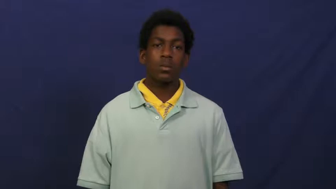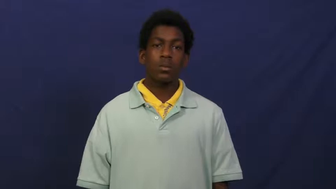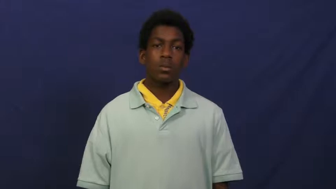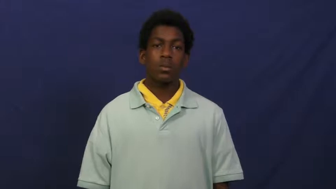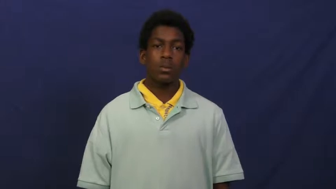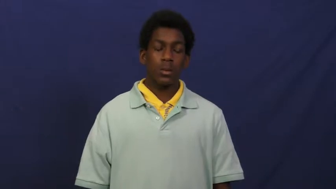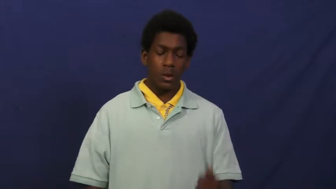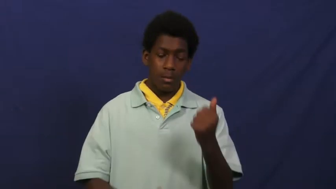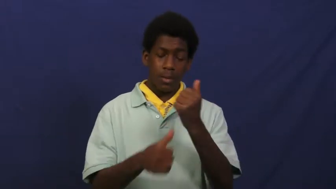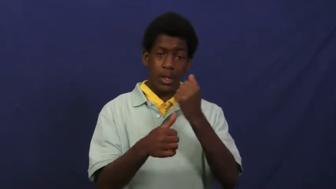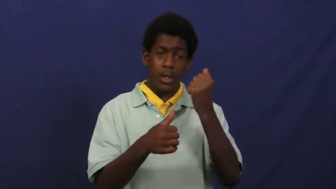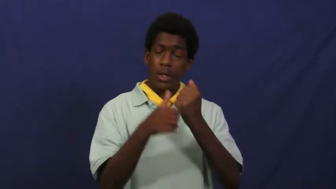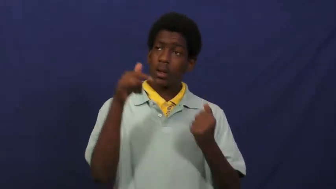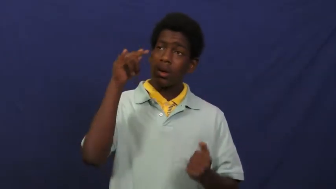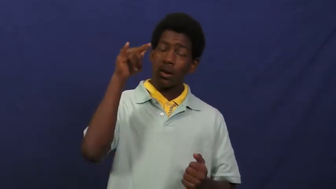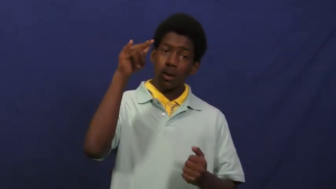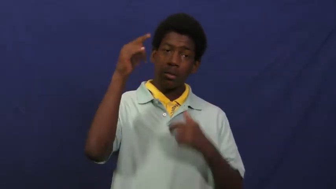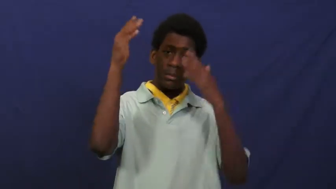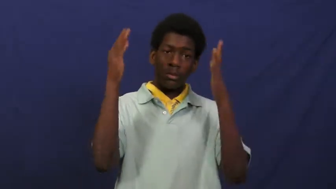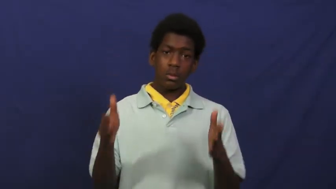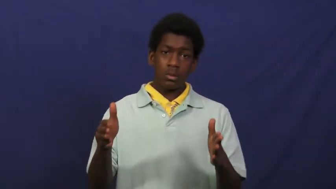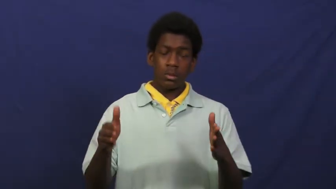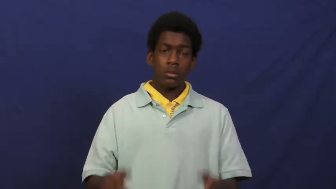copilot